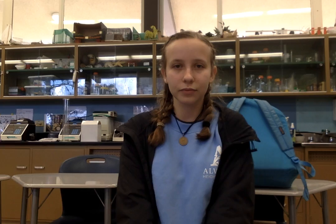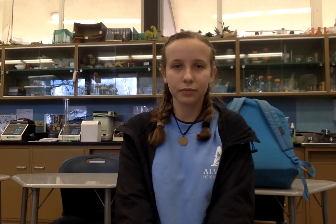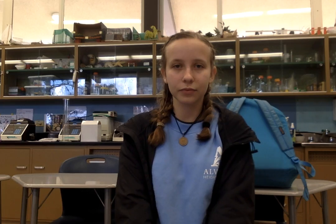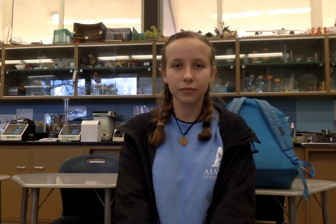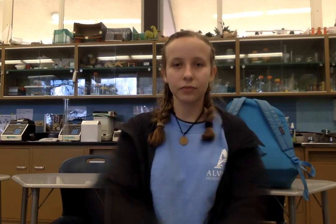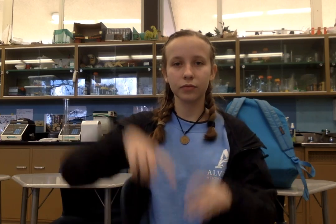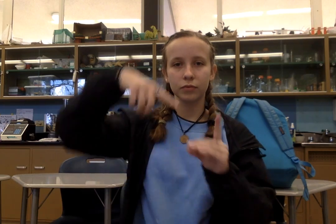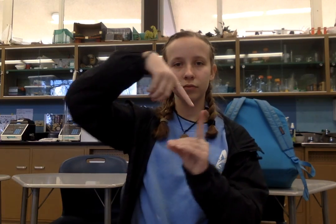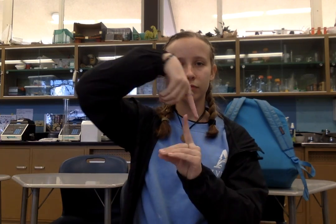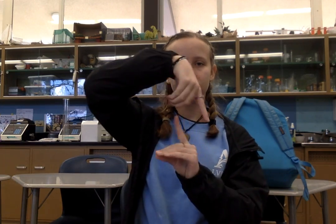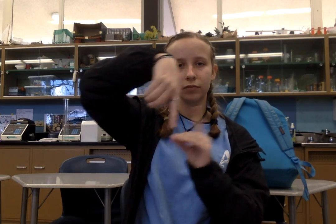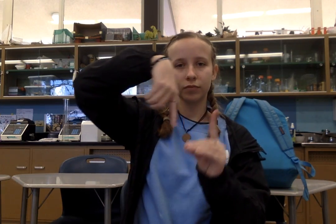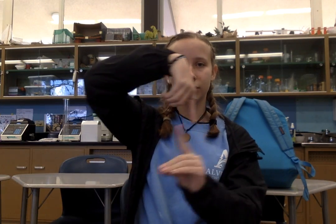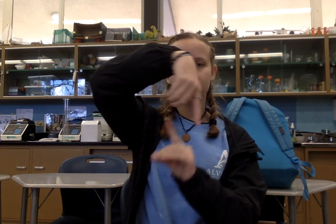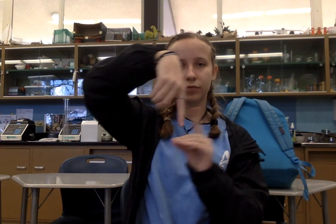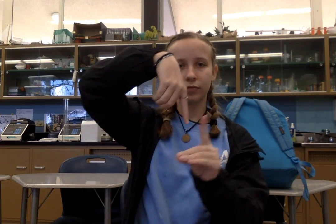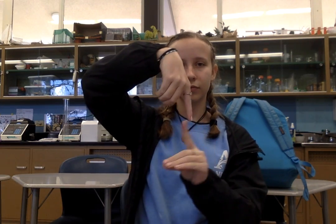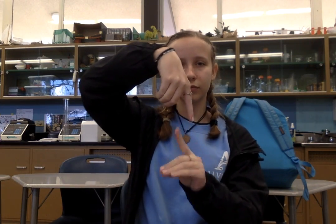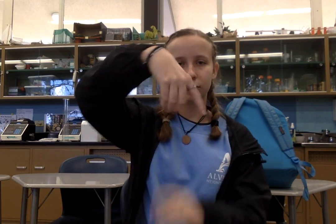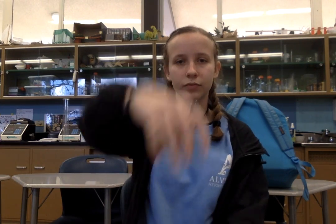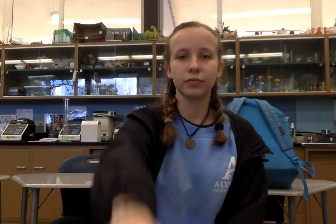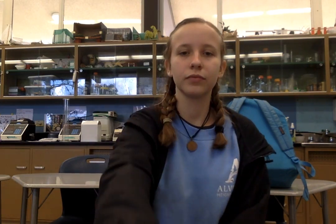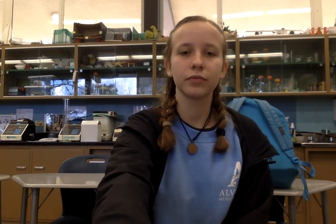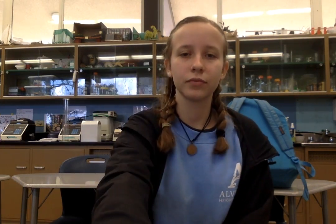DNA